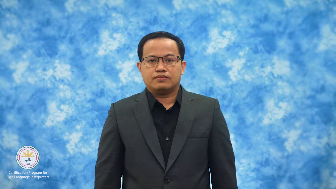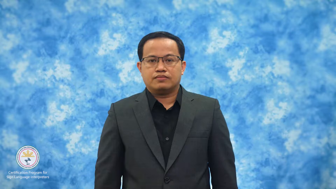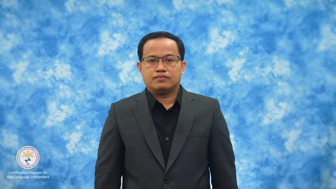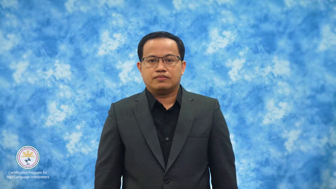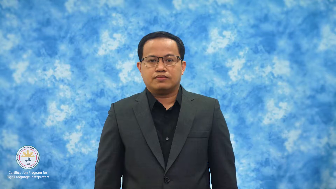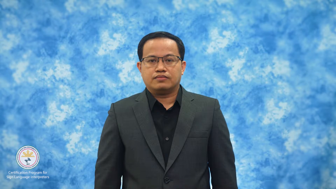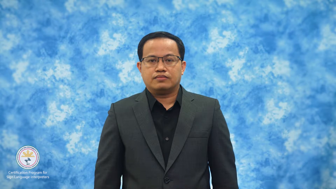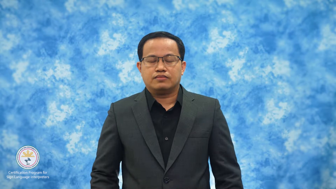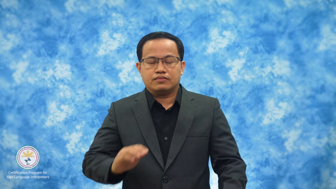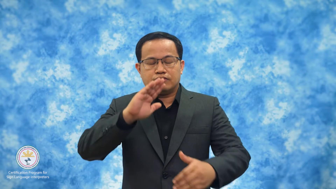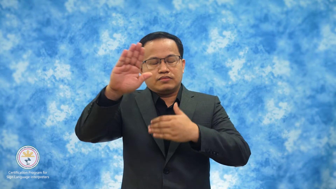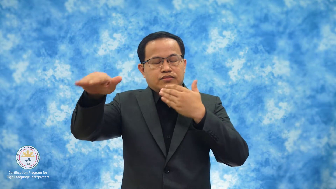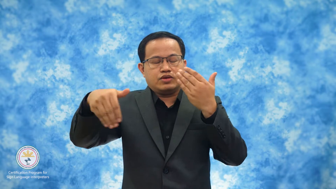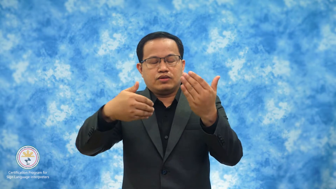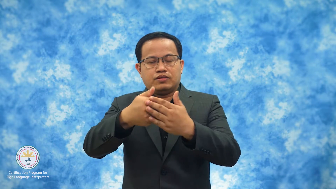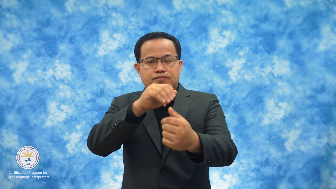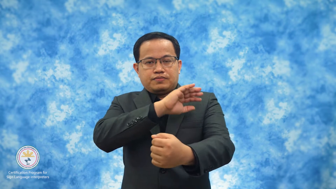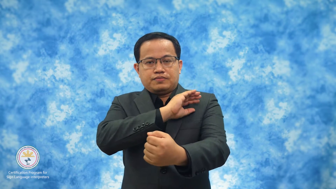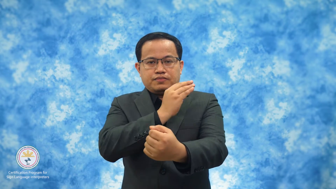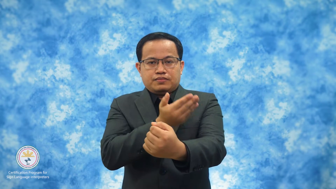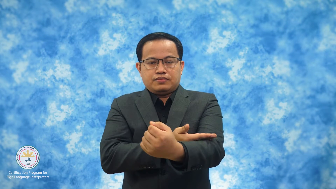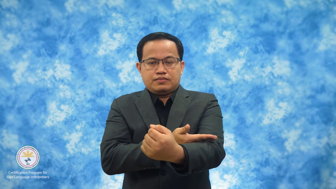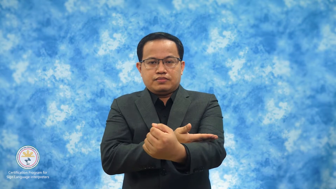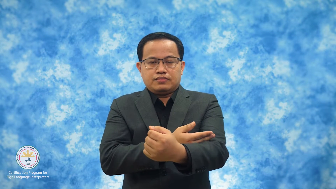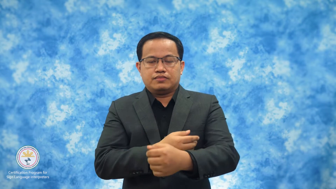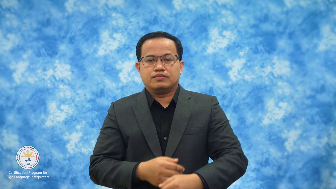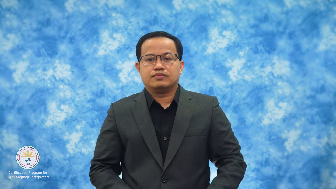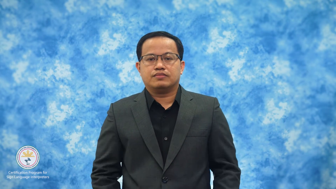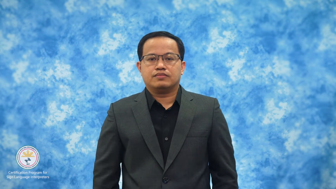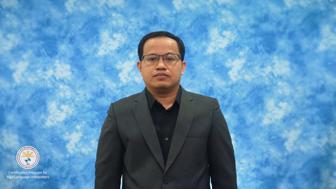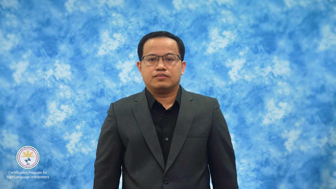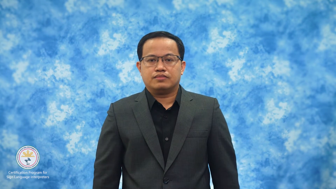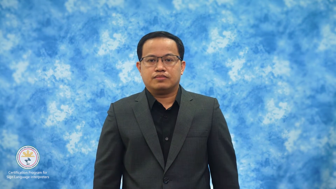Almighty